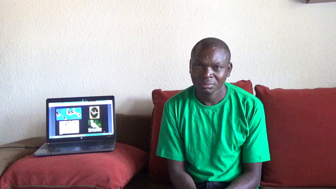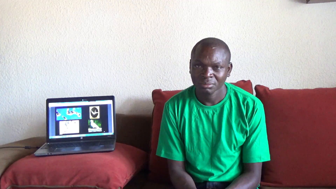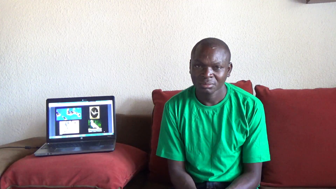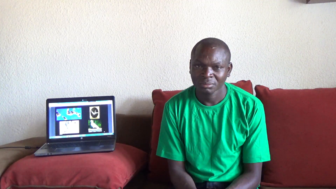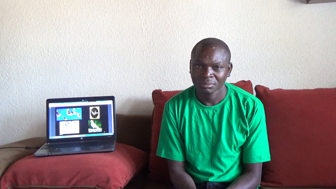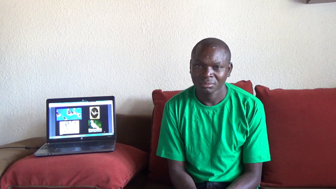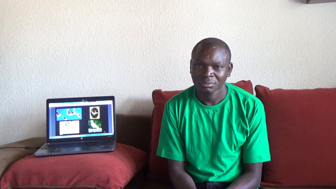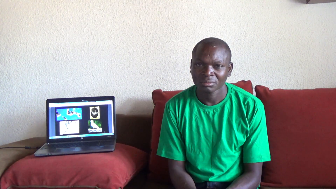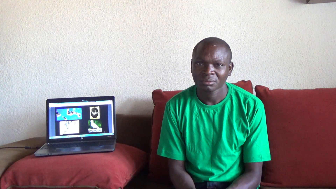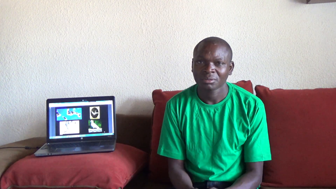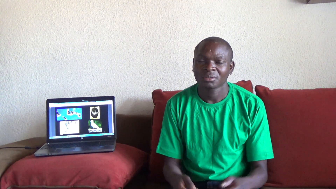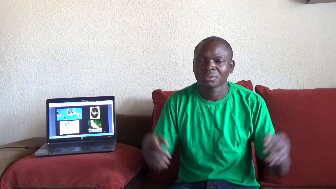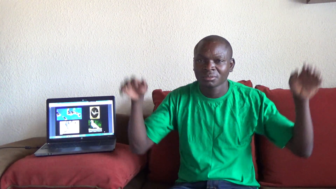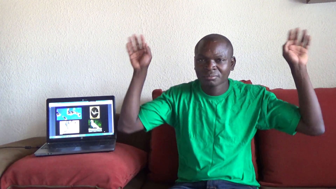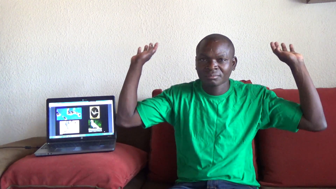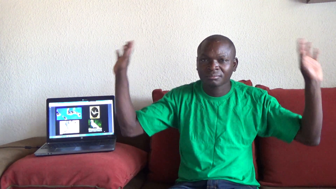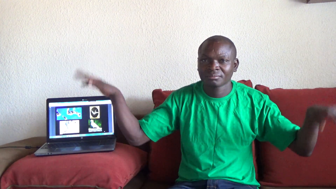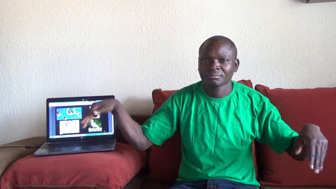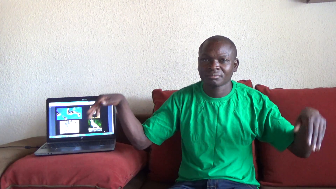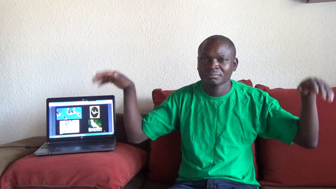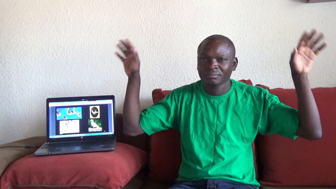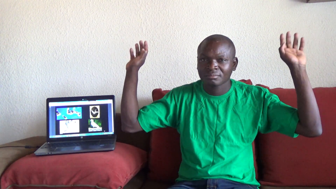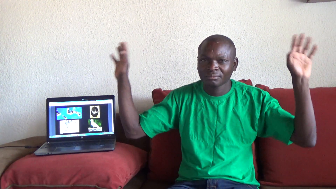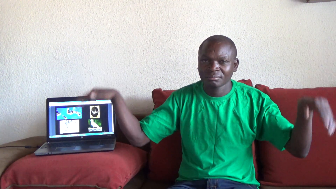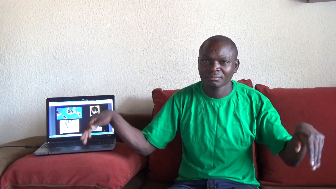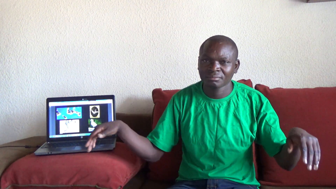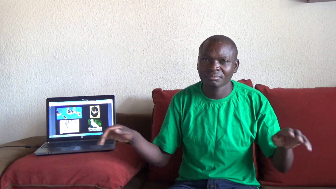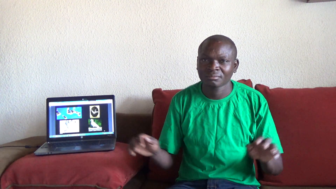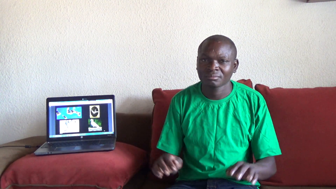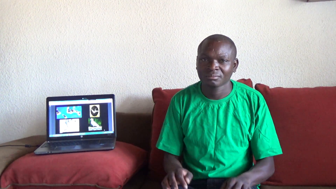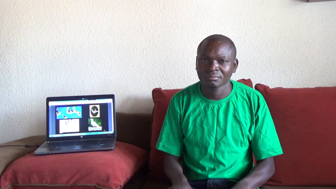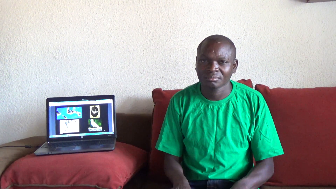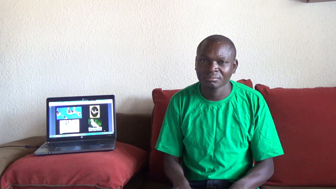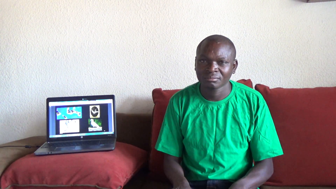dove